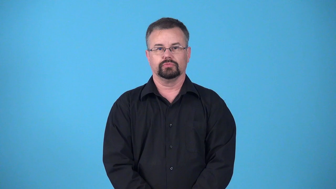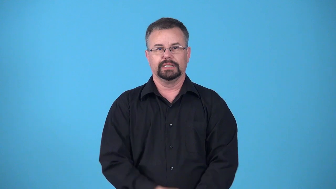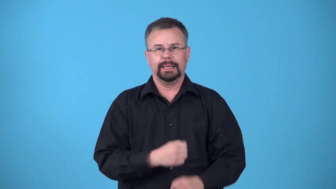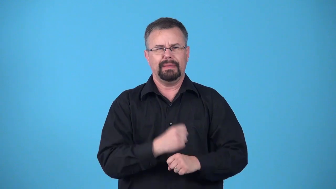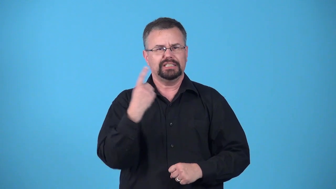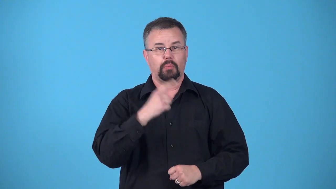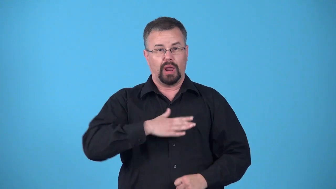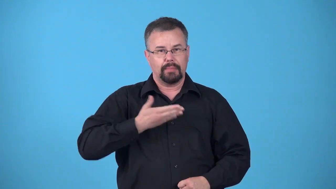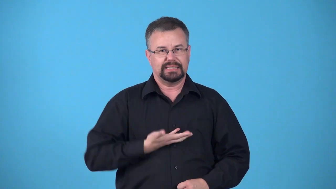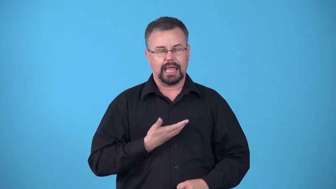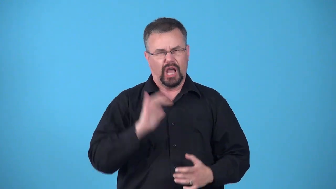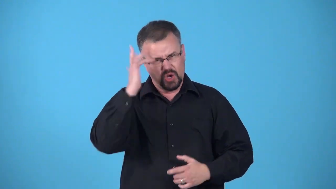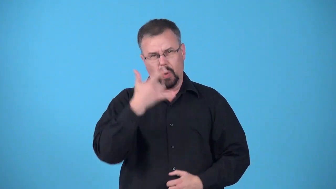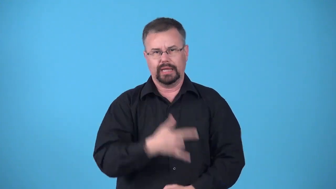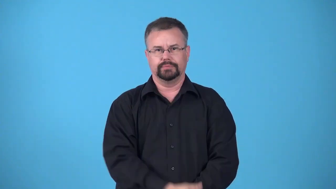ruffle a few feathers